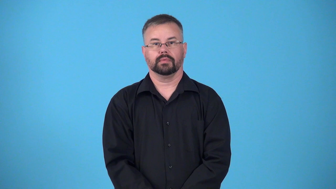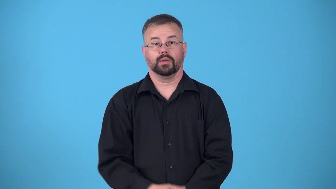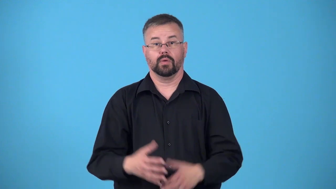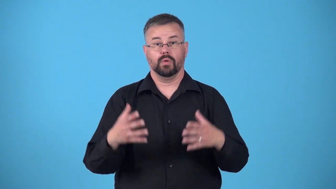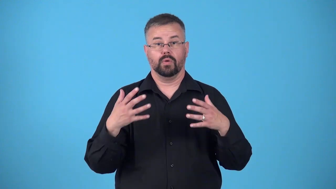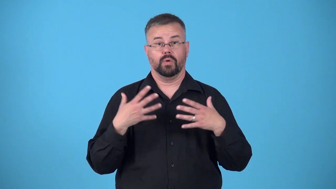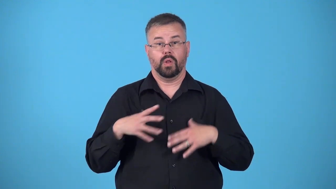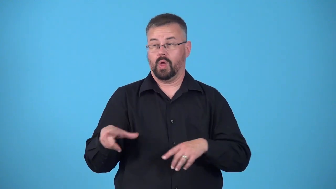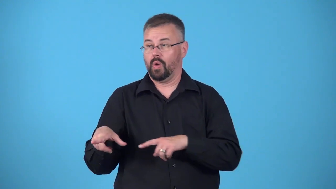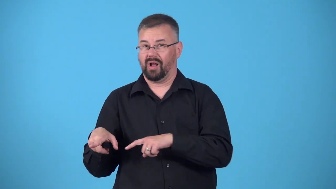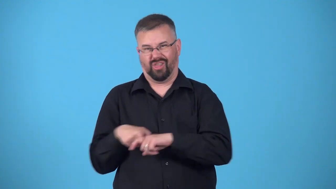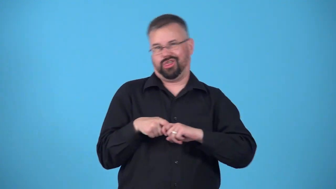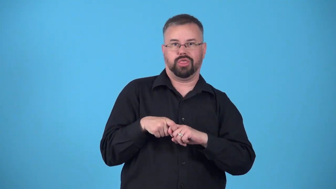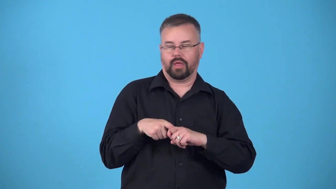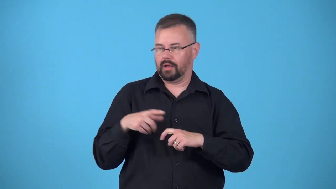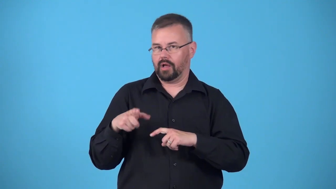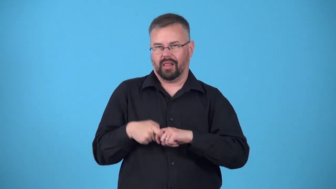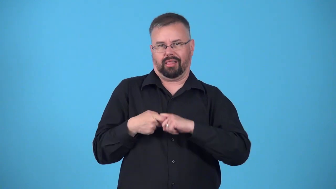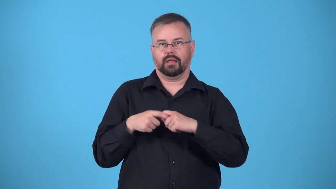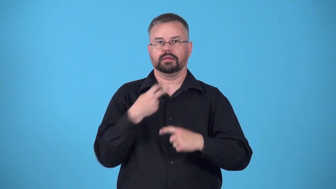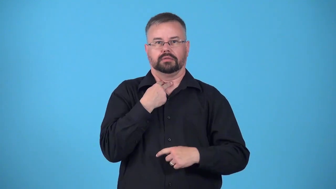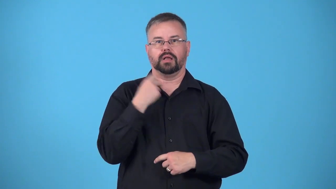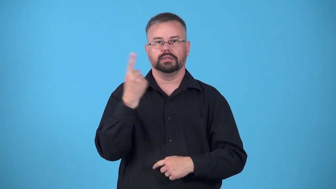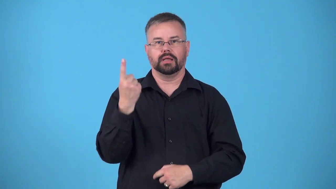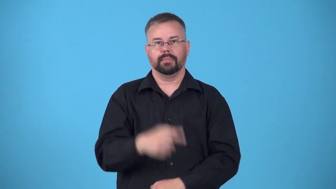snag